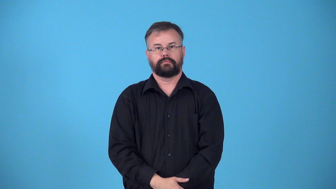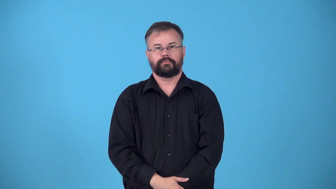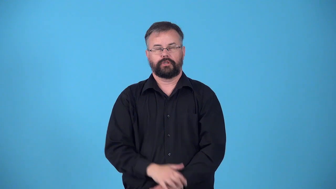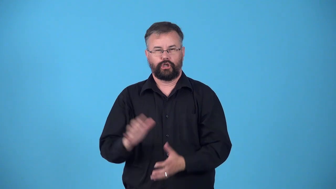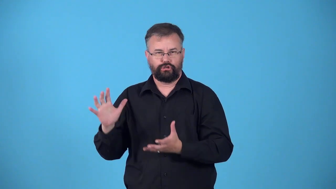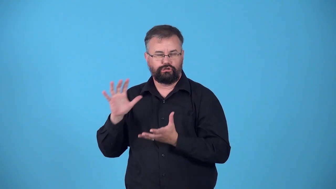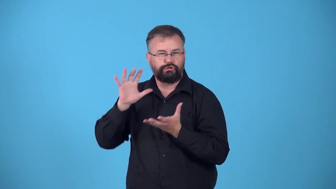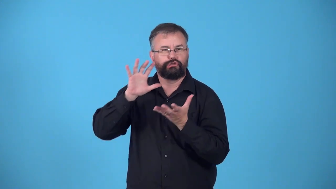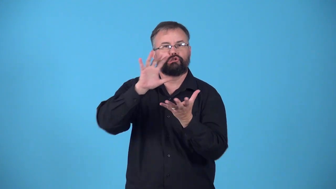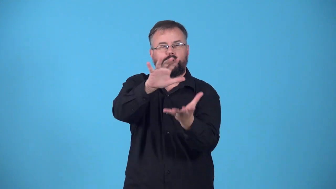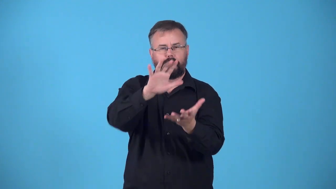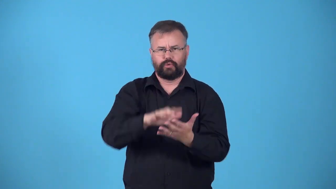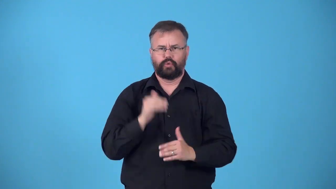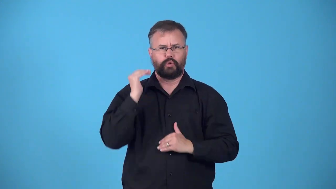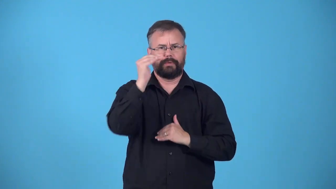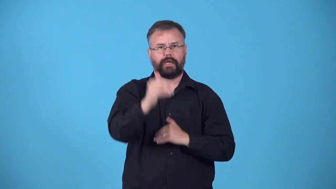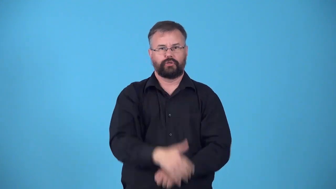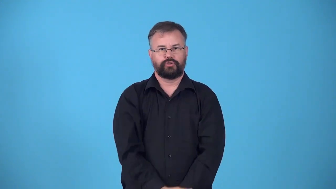pile on, heap on